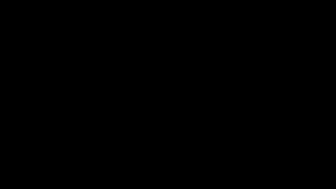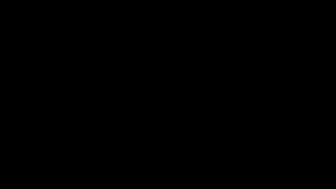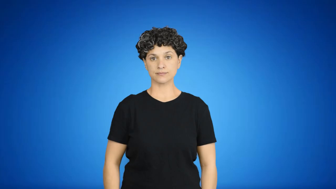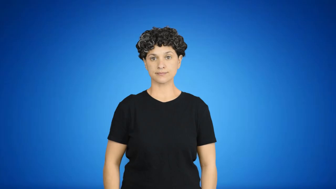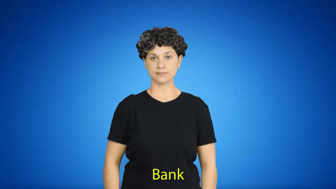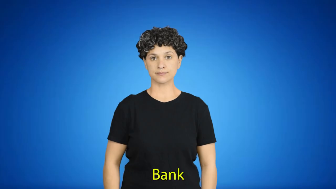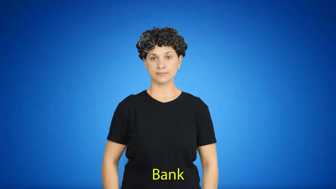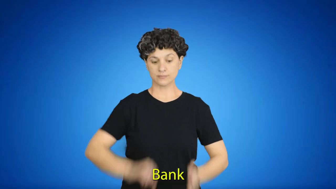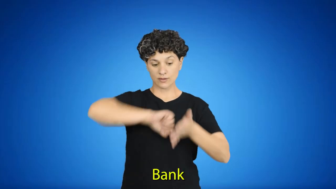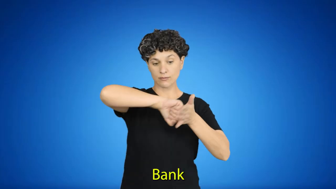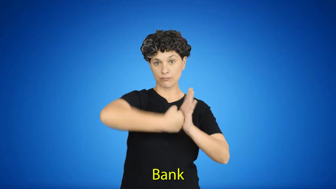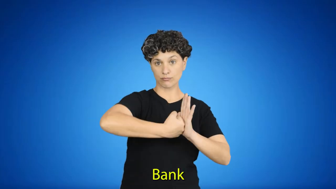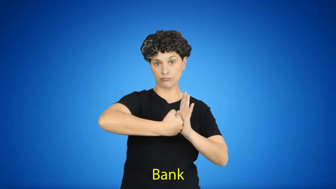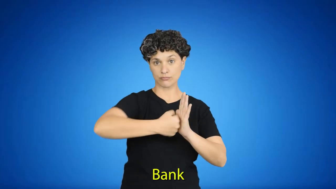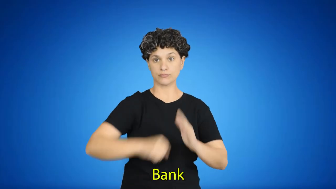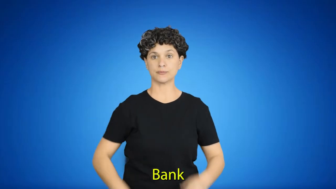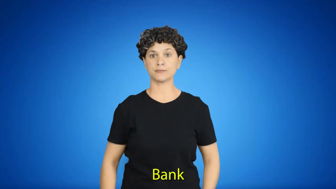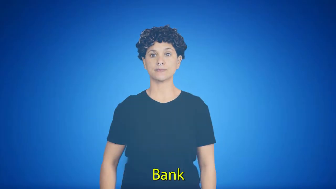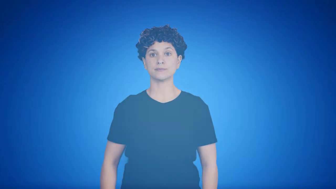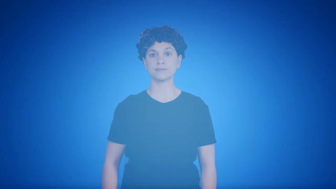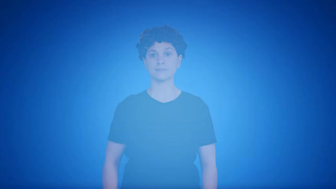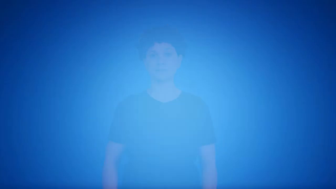Bank